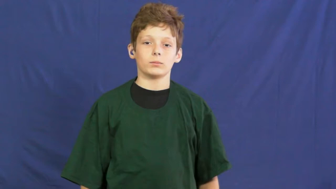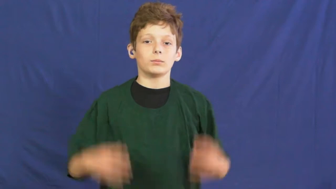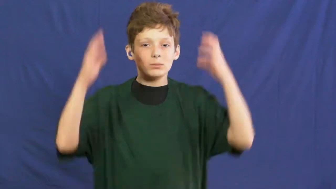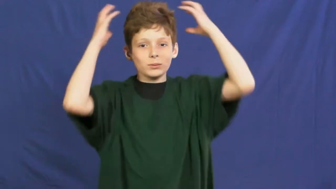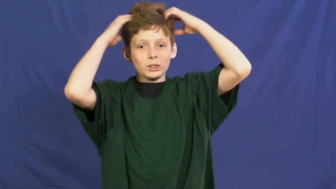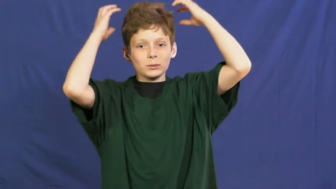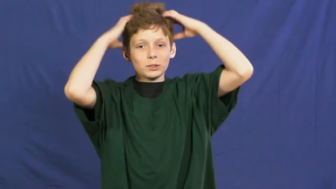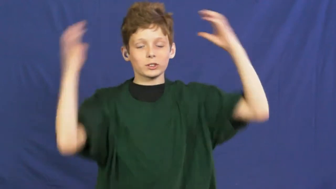cub